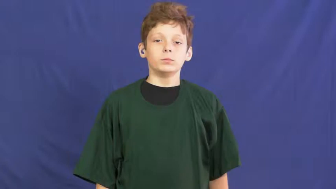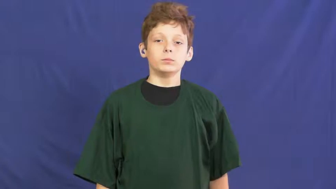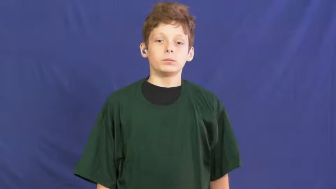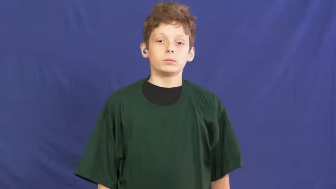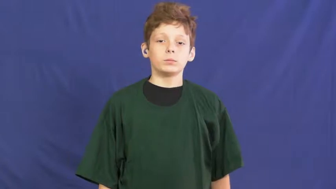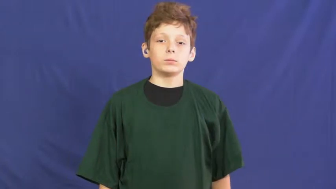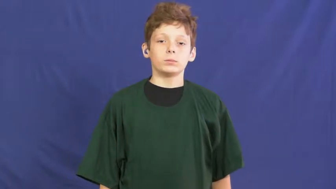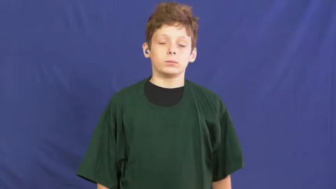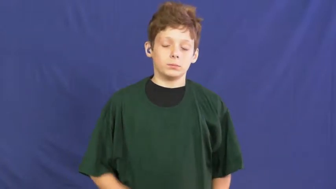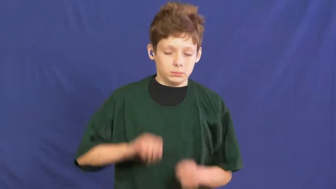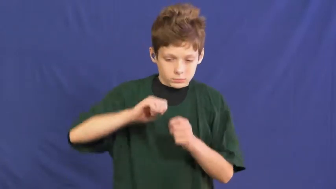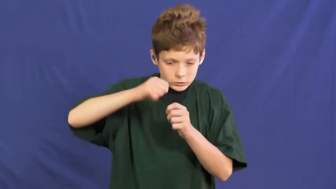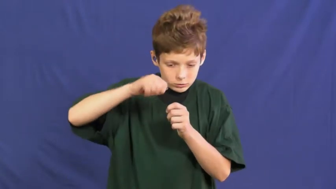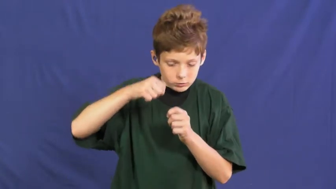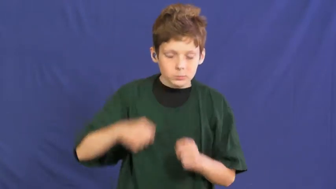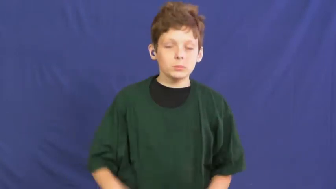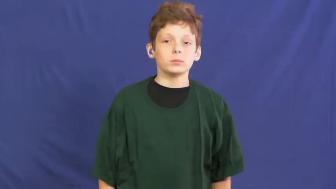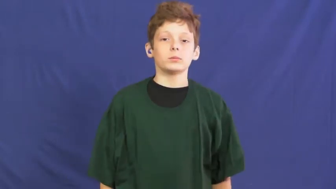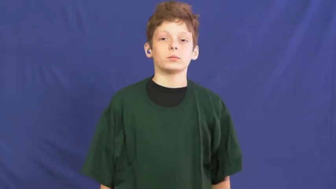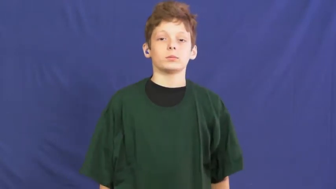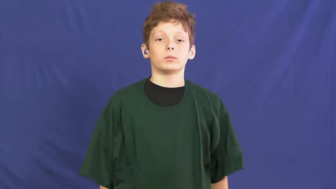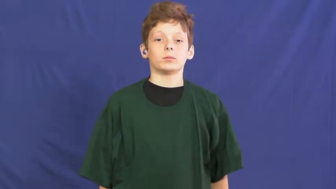microscope